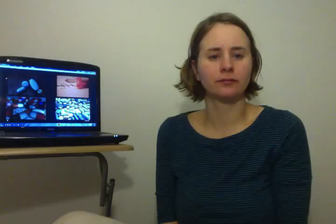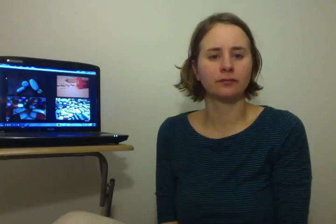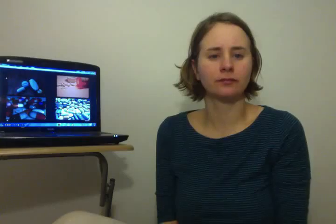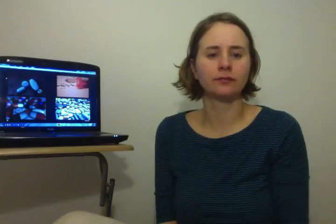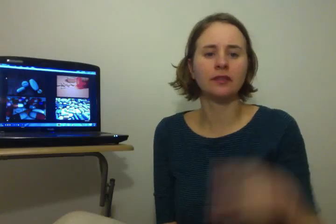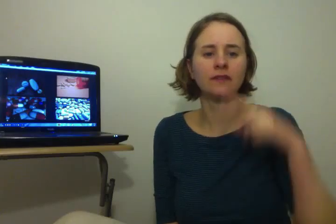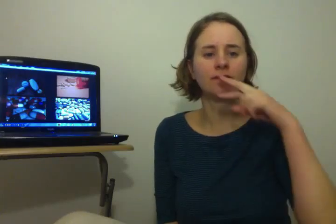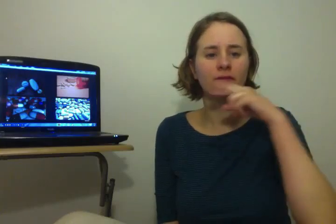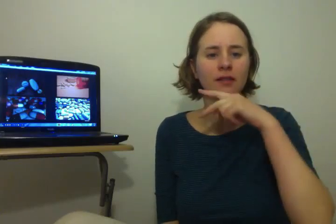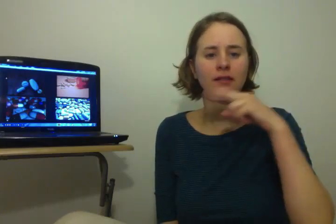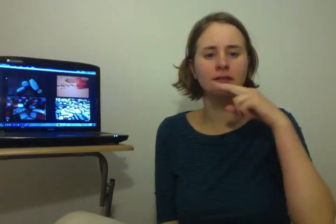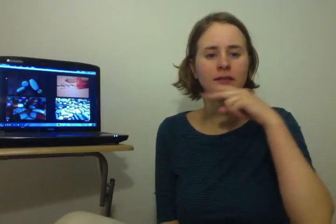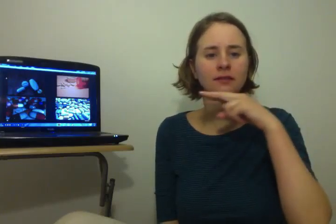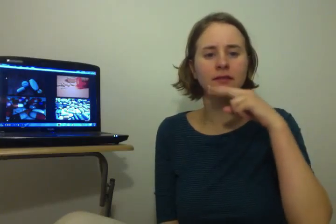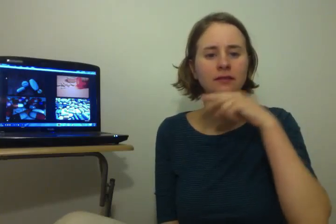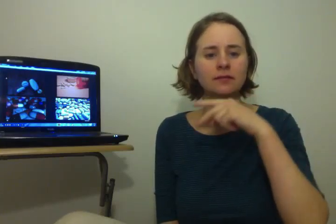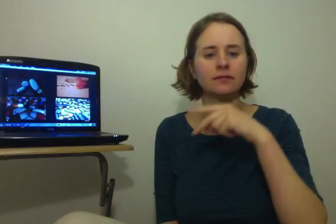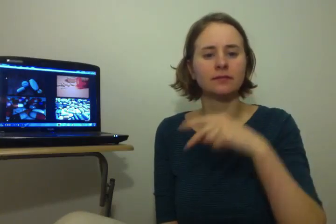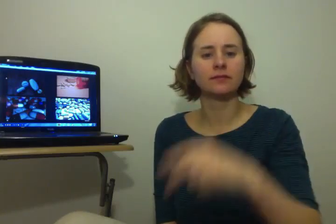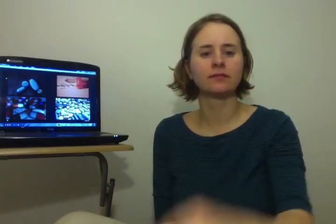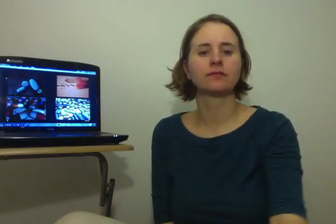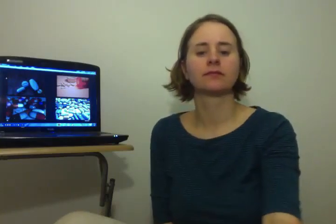medicine